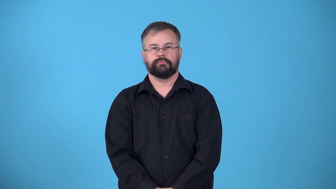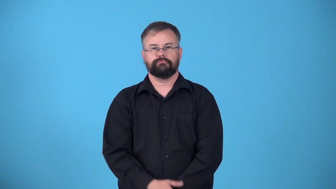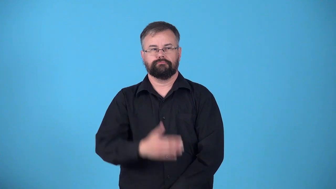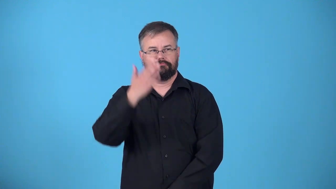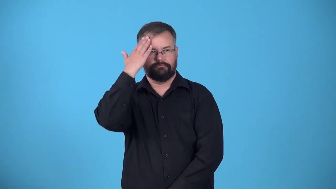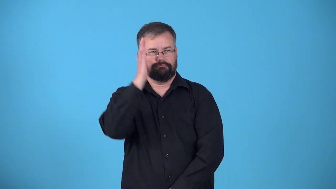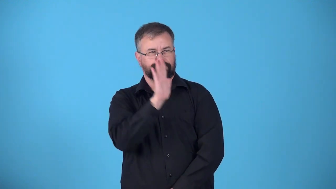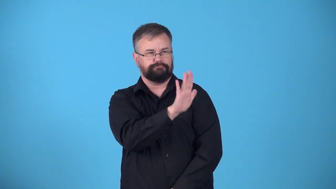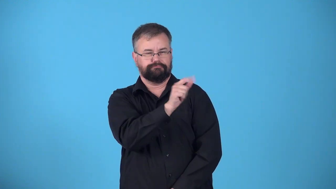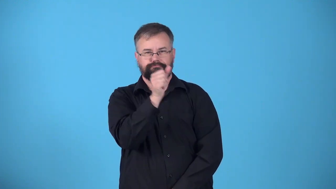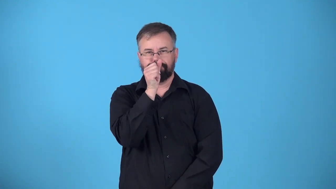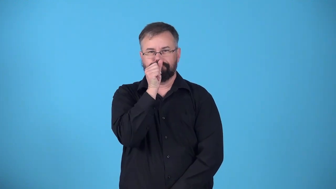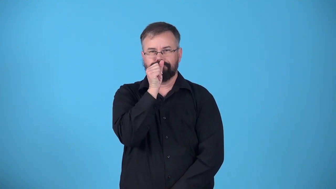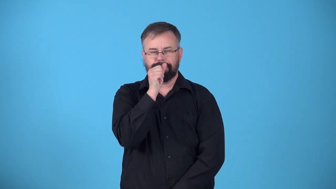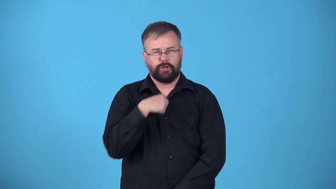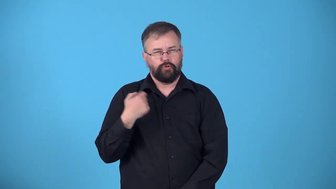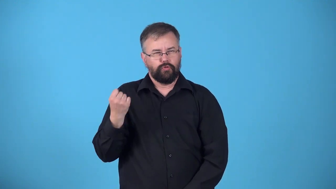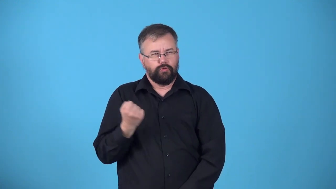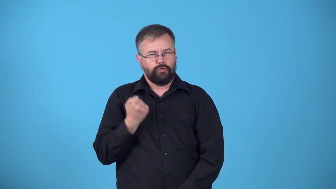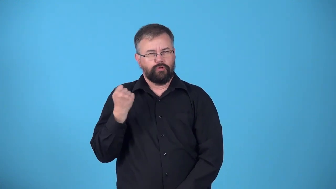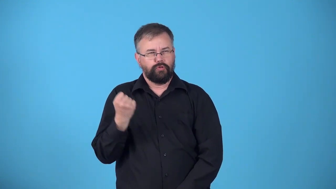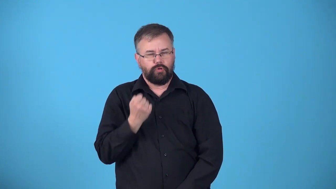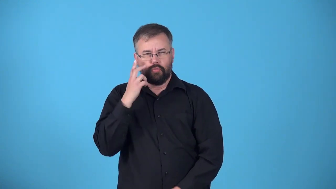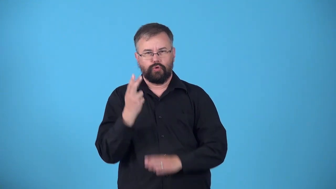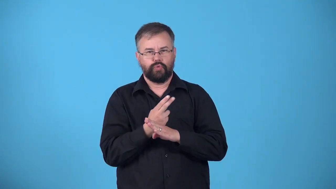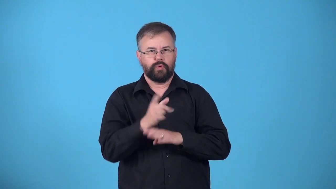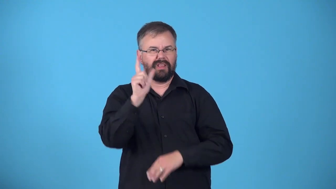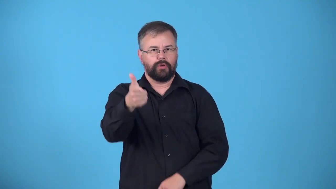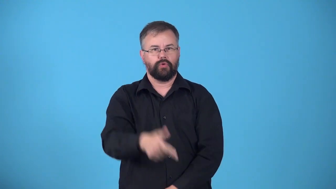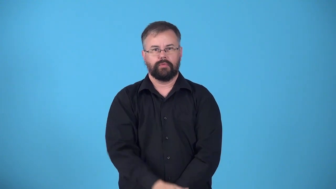have on, have over, hold over